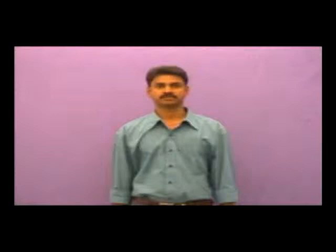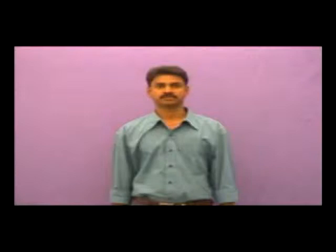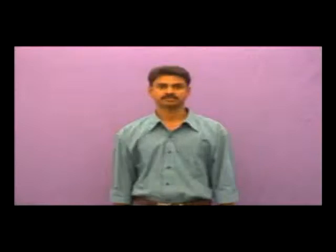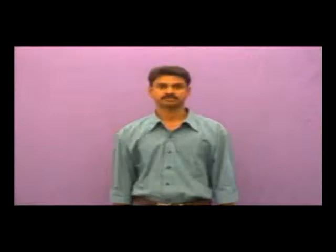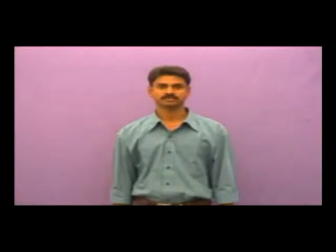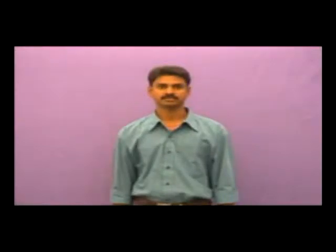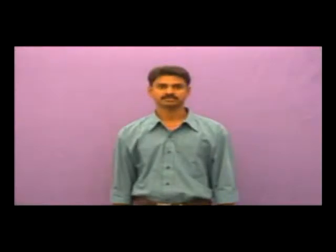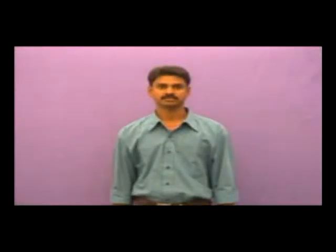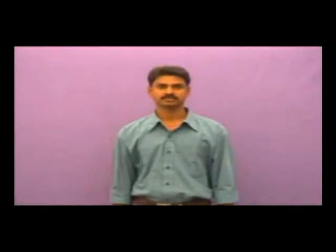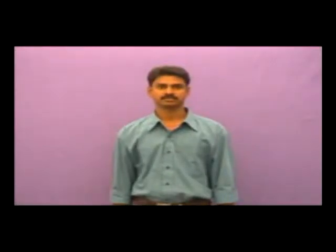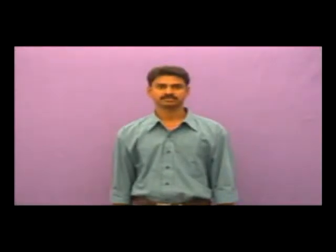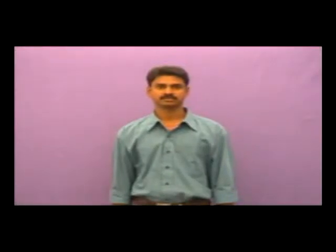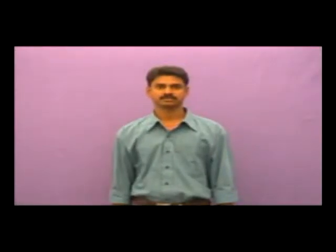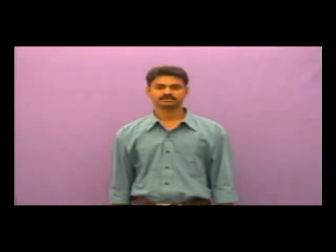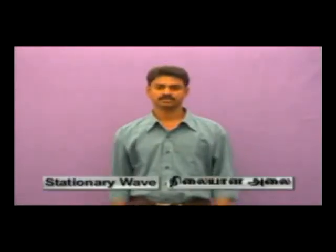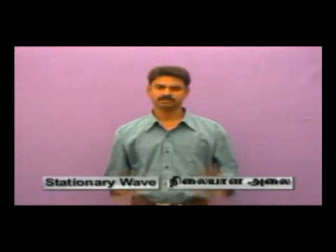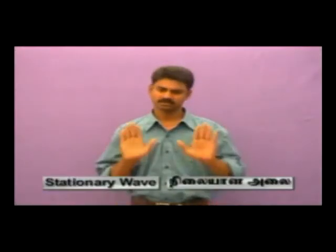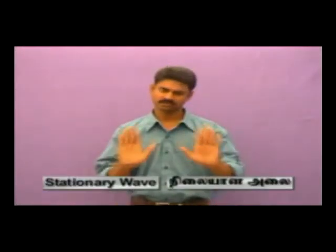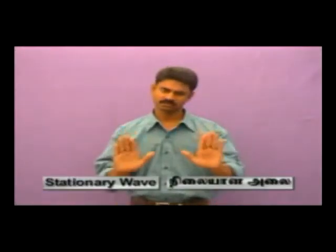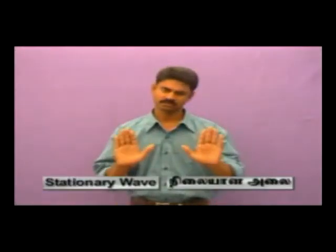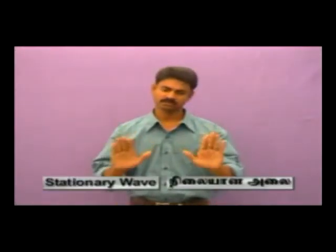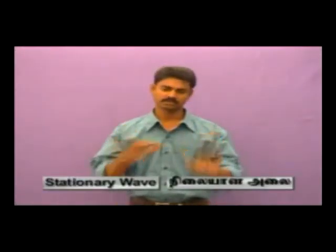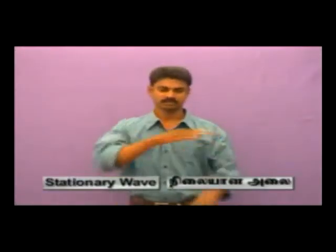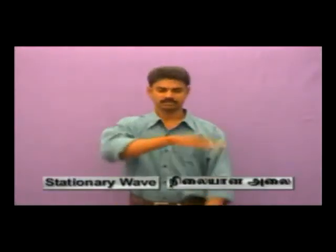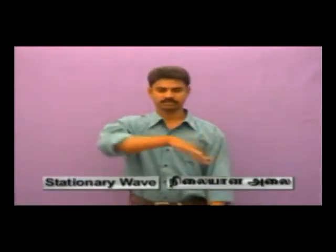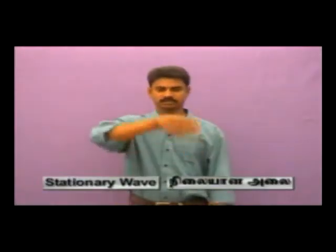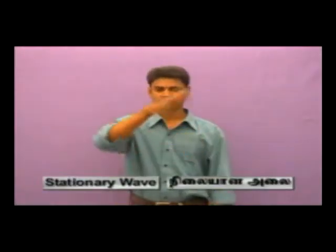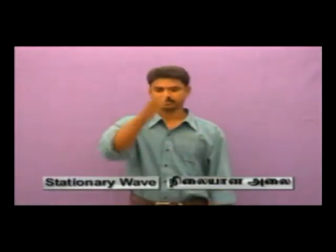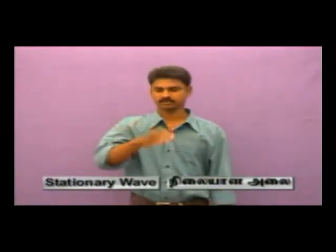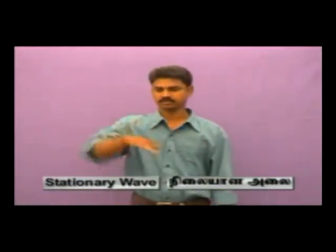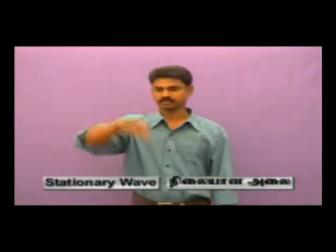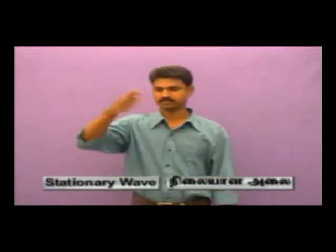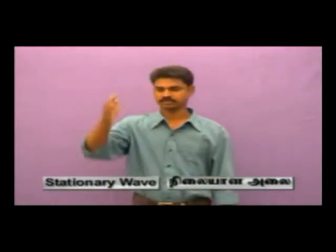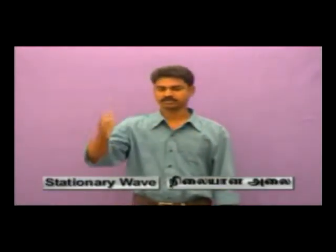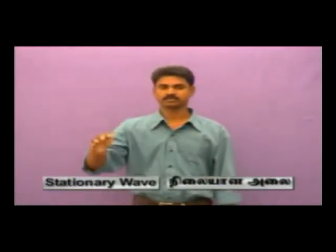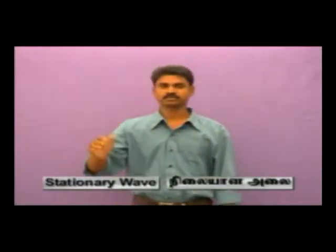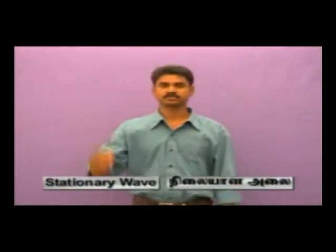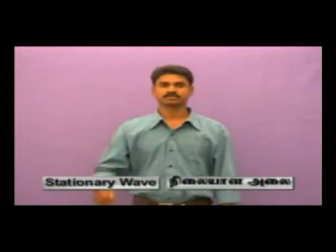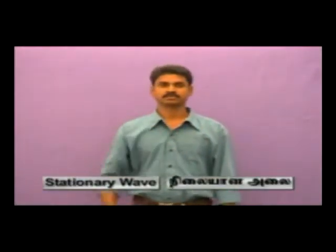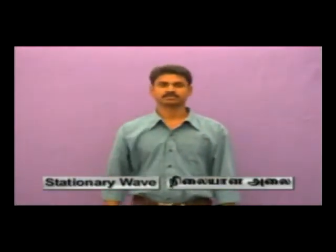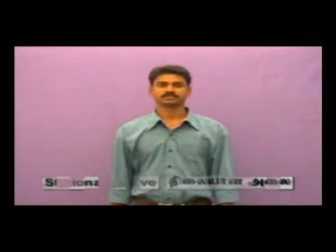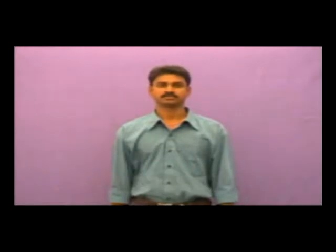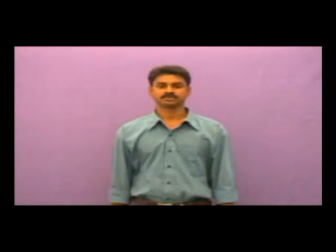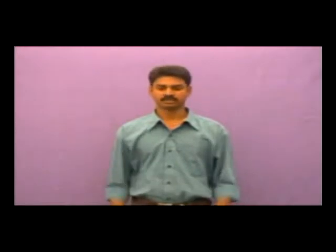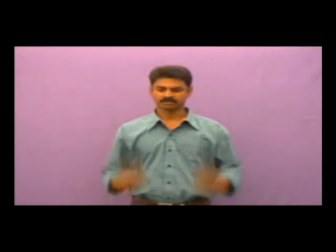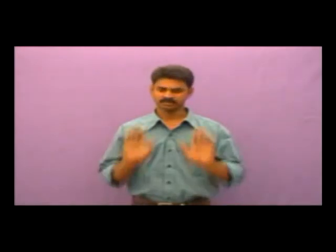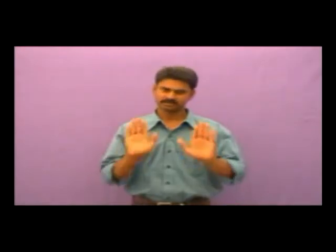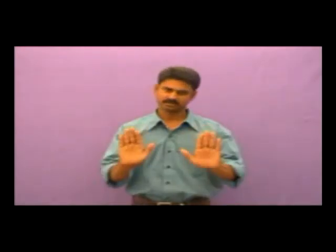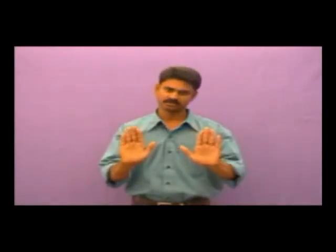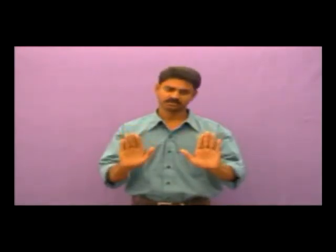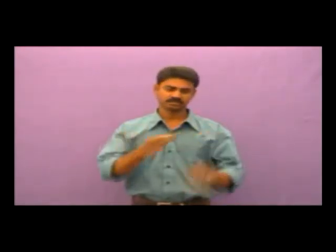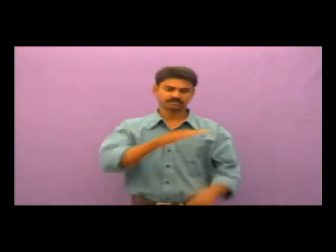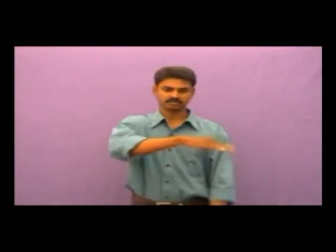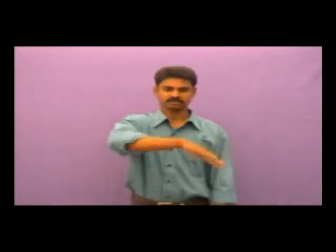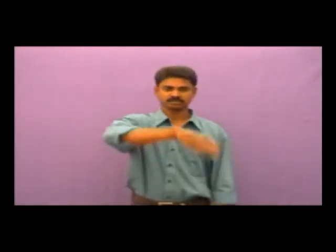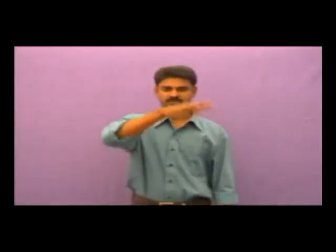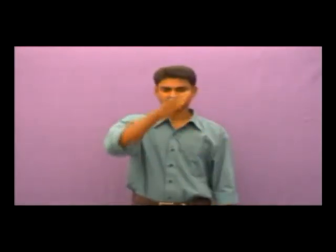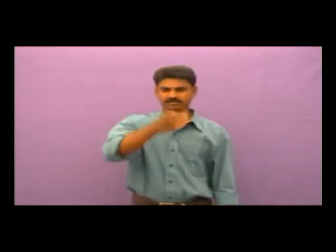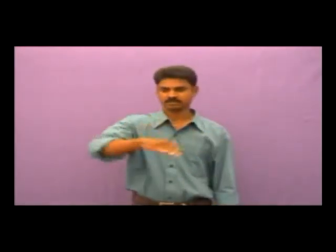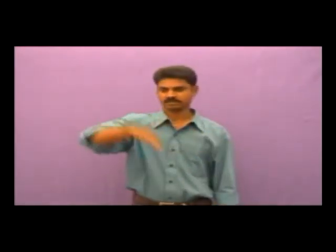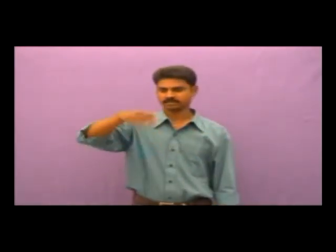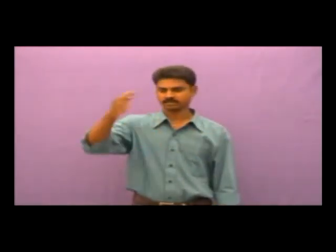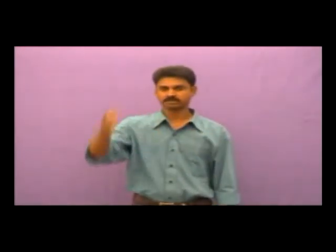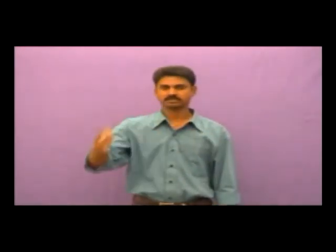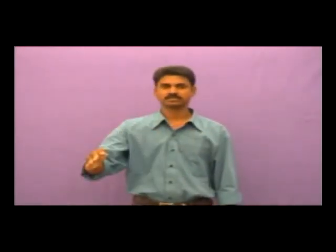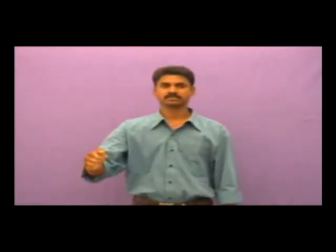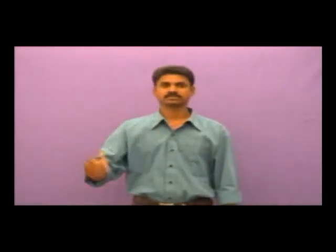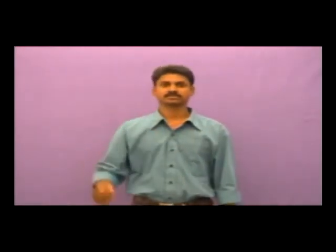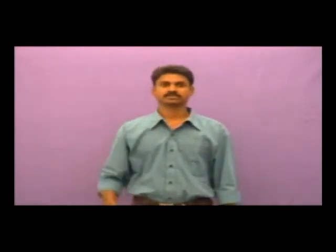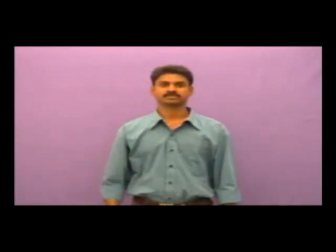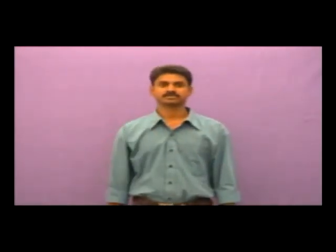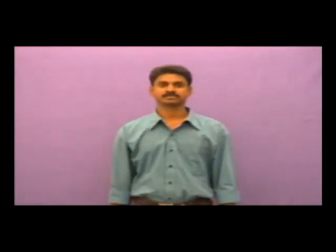Statlonary Wave